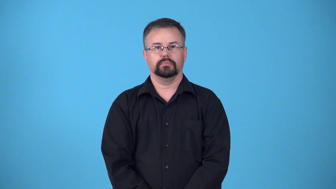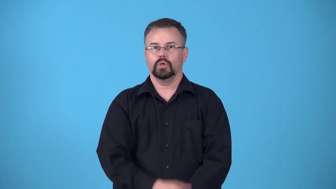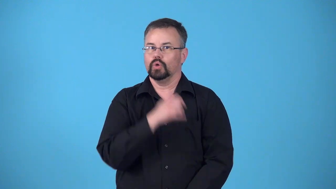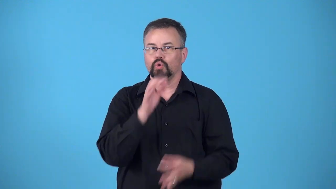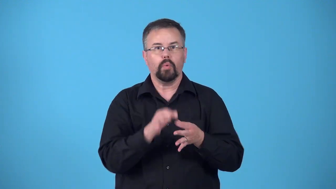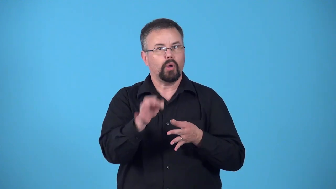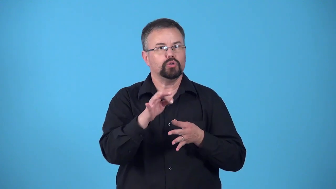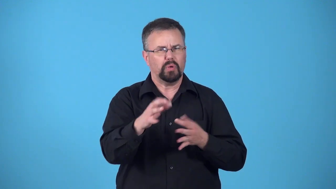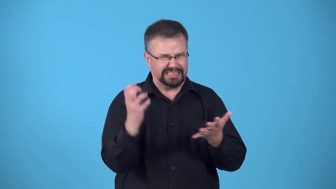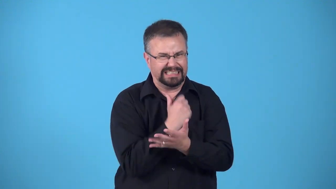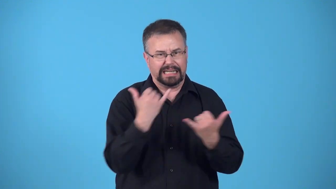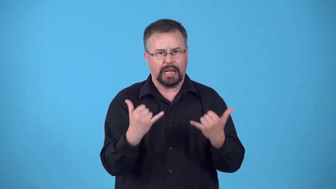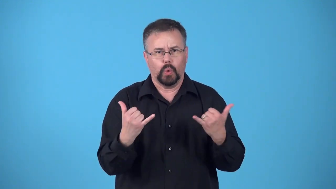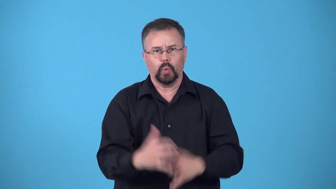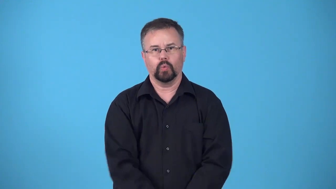time and tide wait for no man